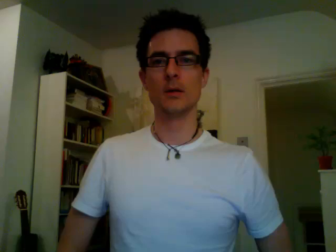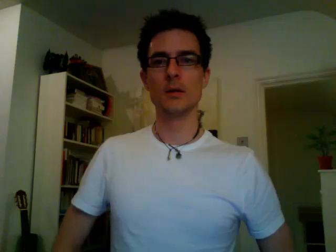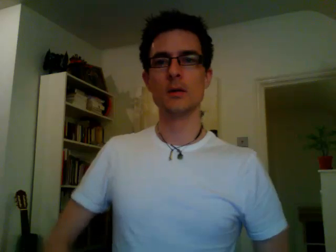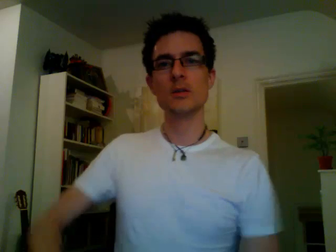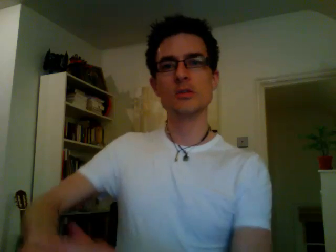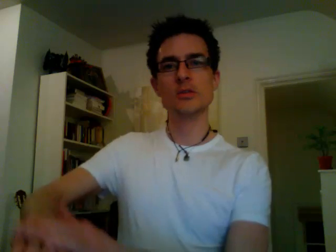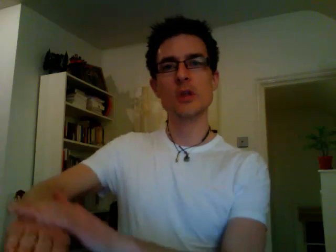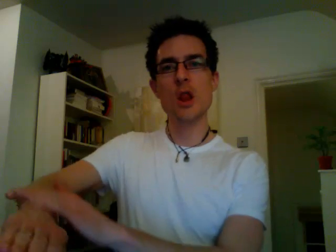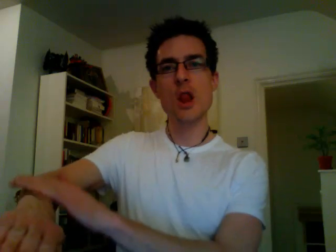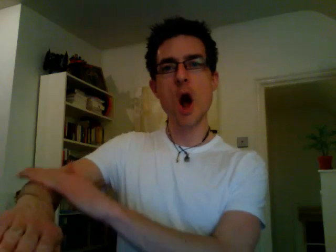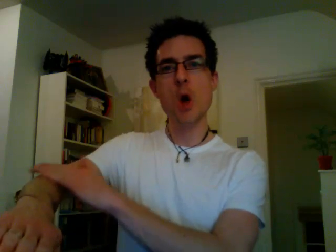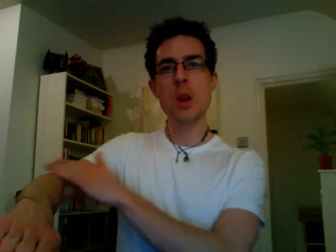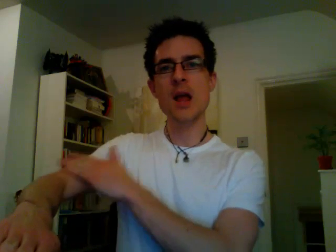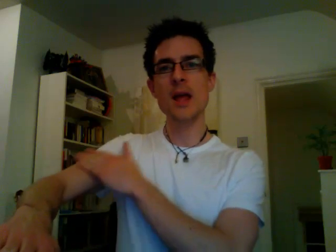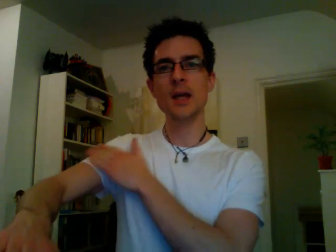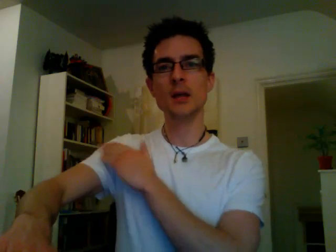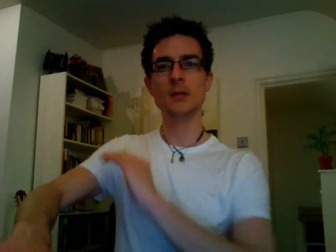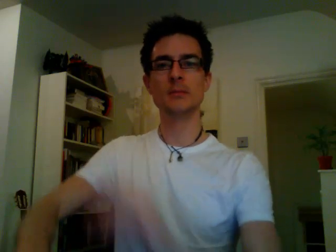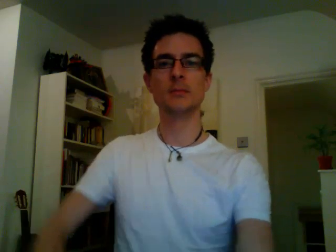slow